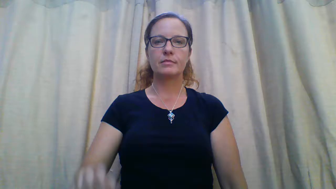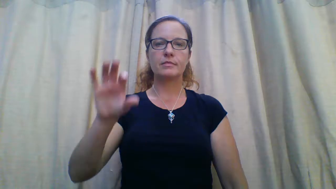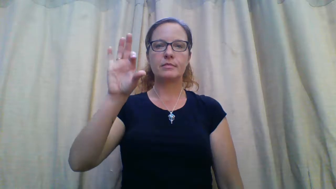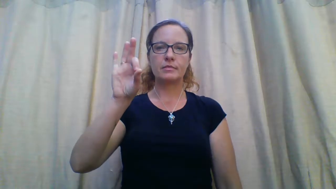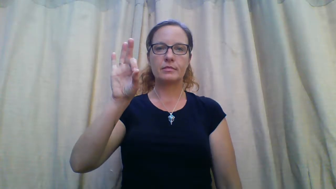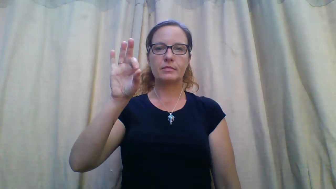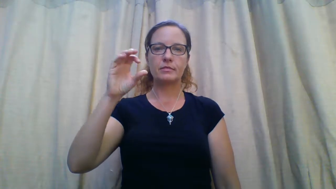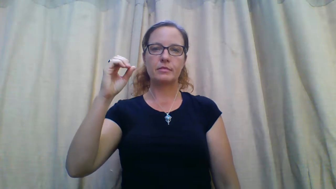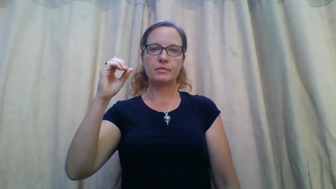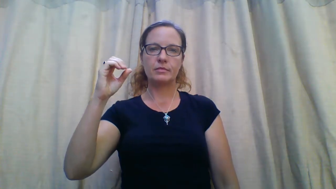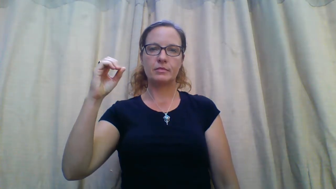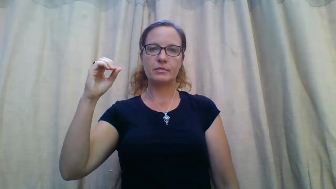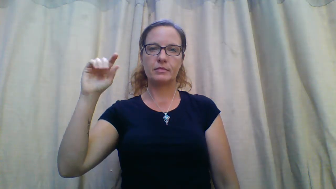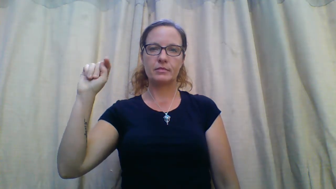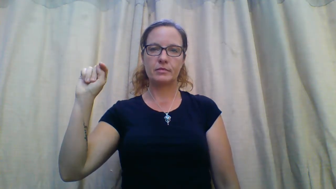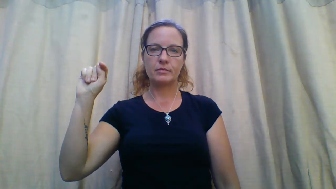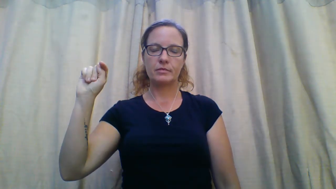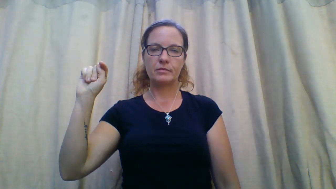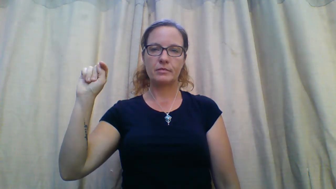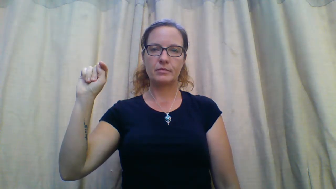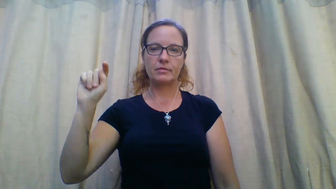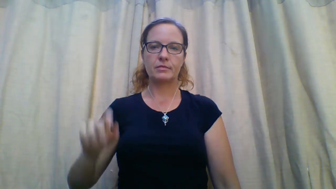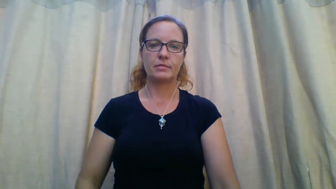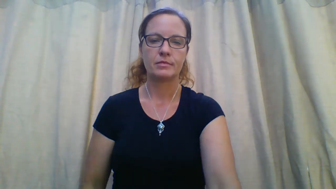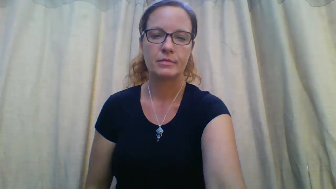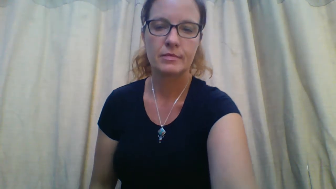Foot